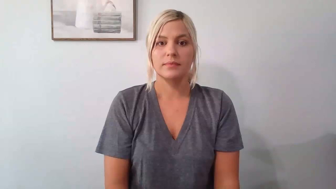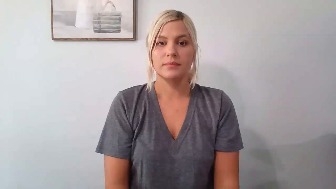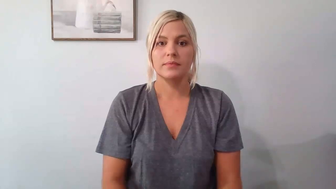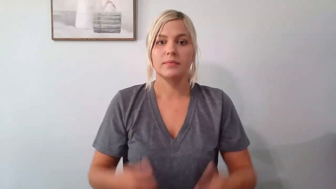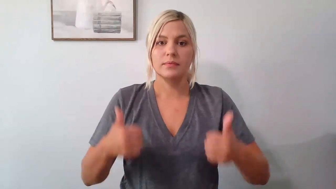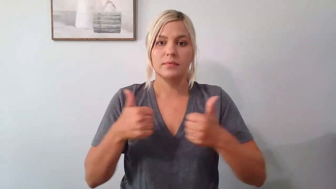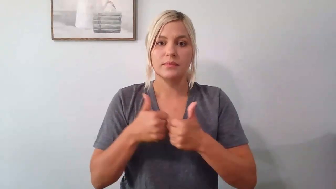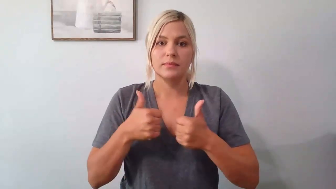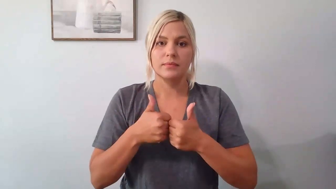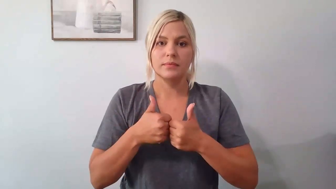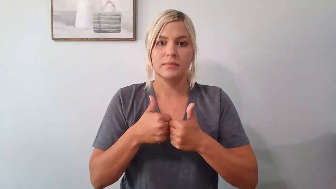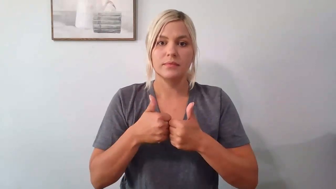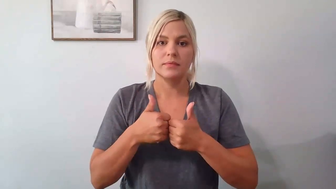GAME